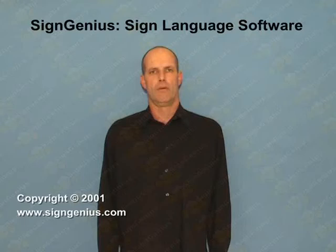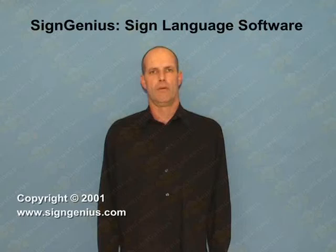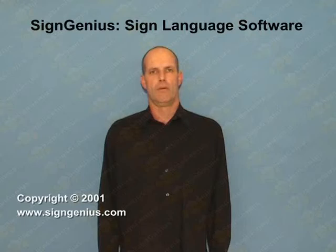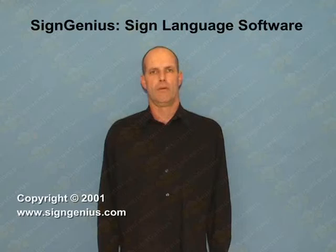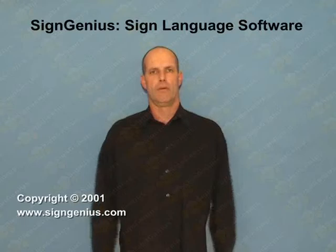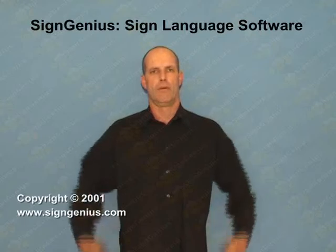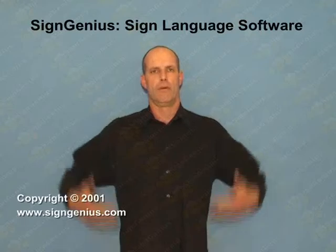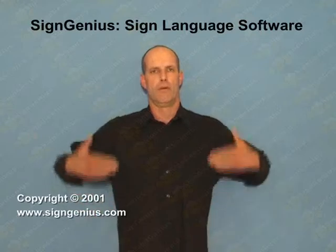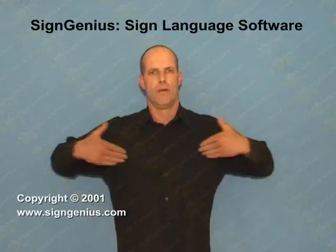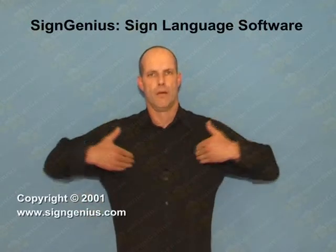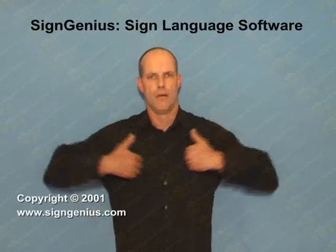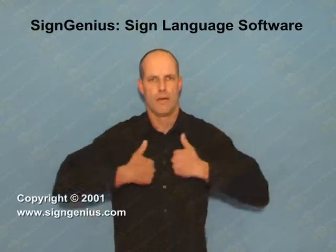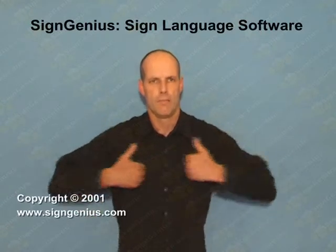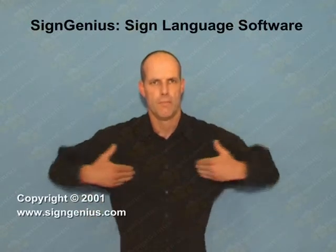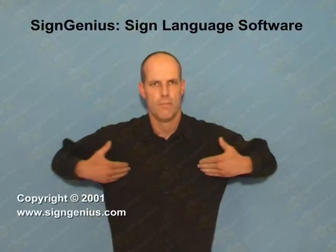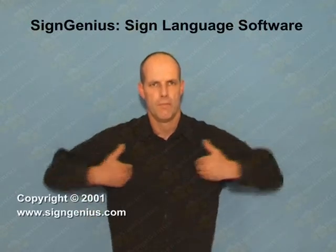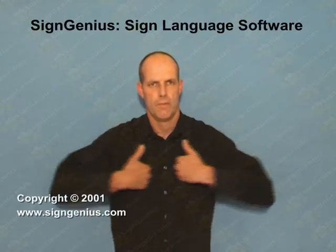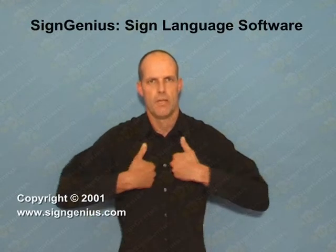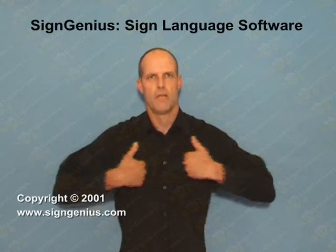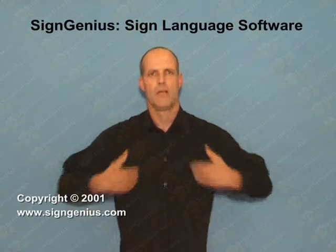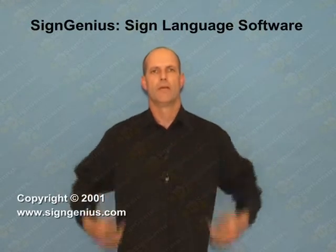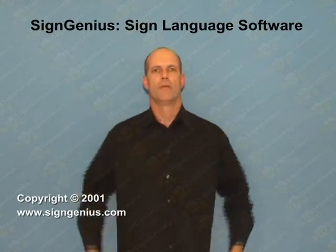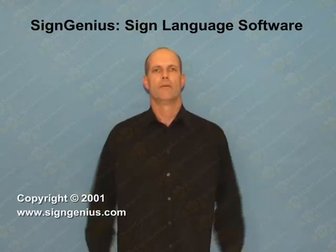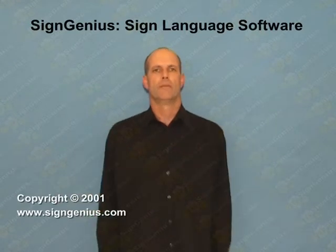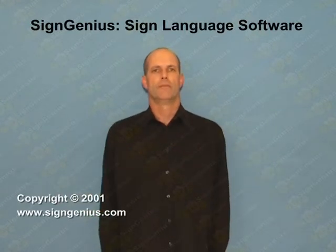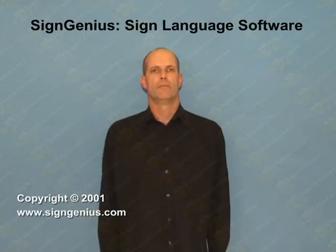ANIMAL